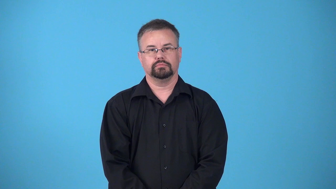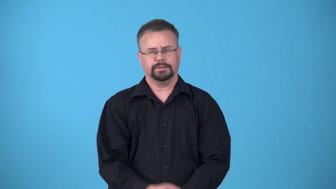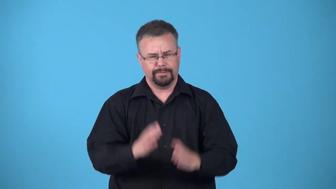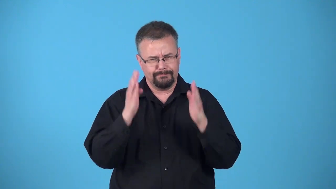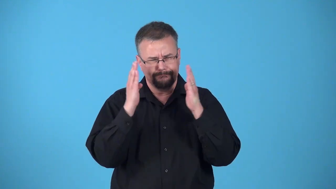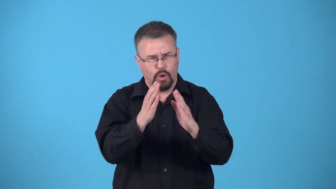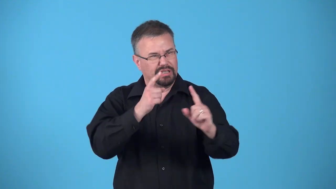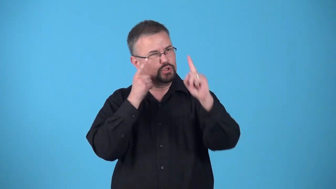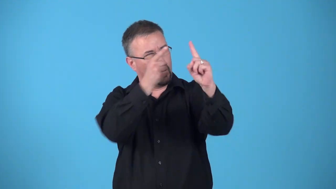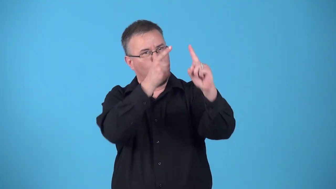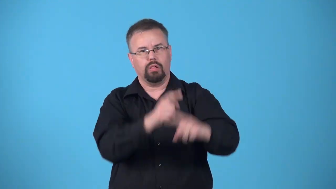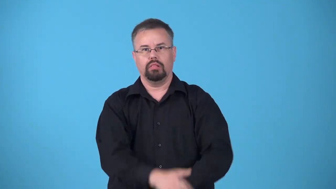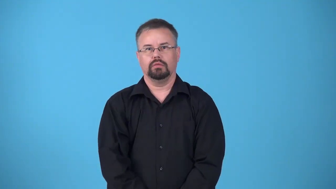keep your eye on the ball, keep your eye on the prize